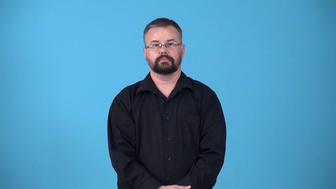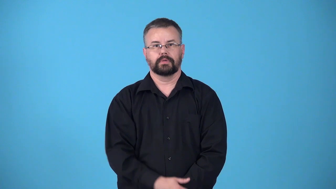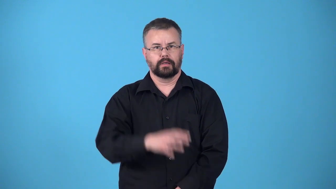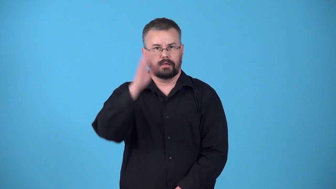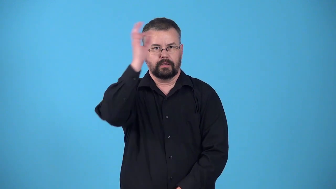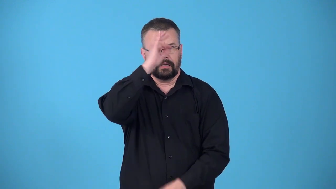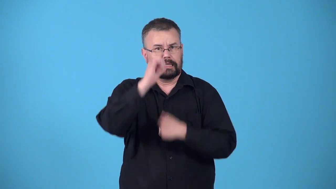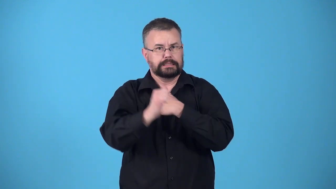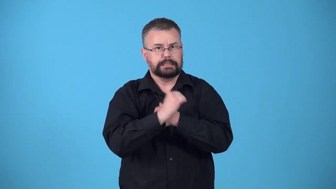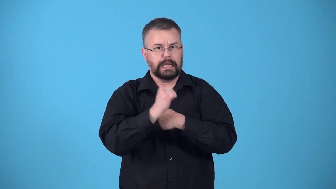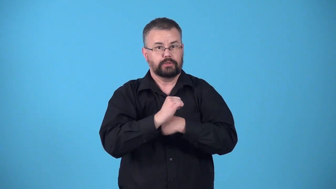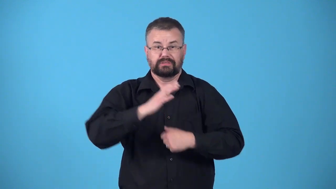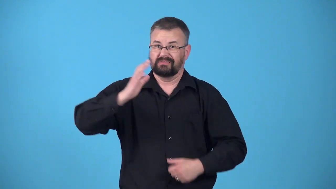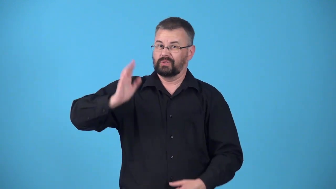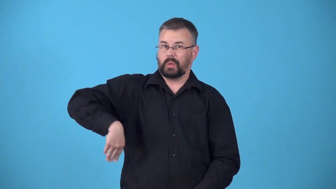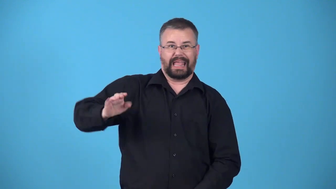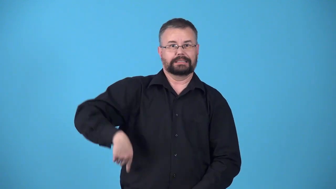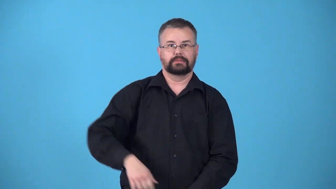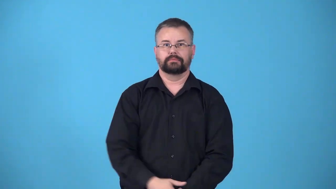like a frog in a frying pan